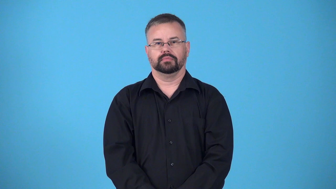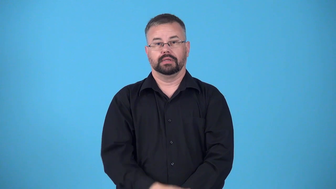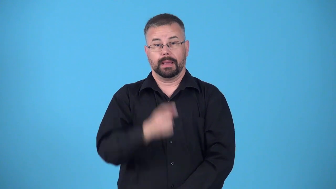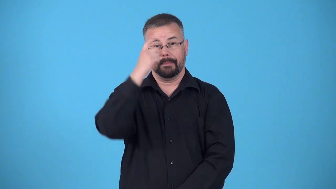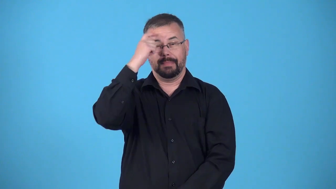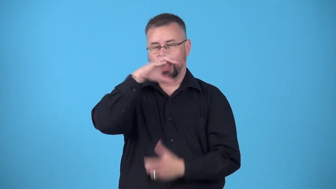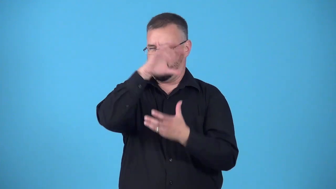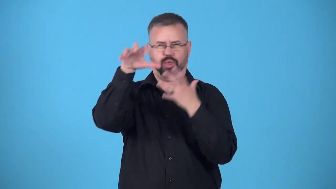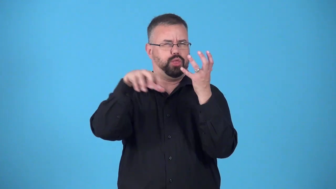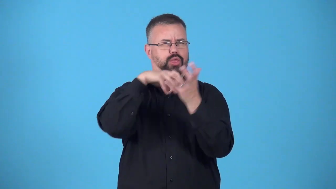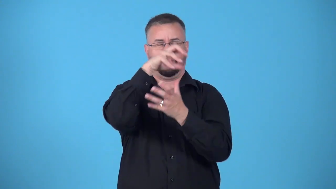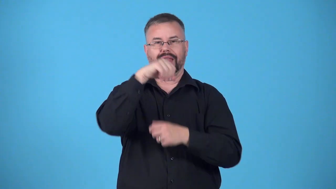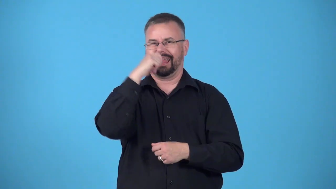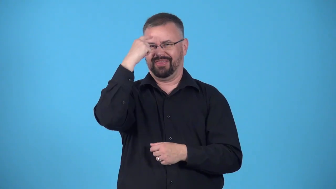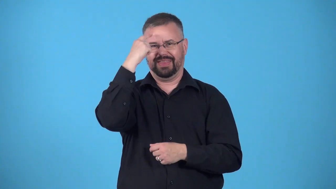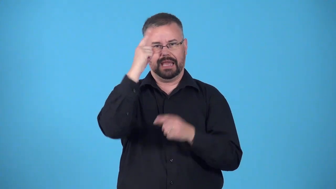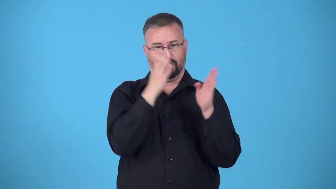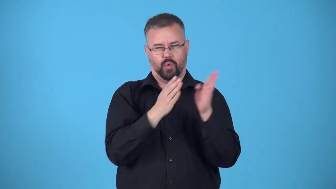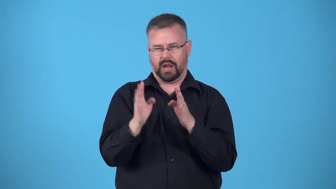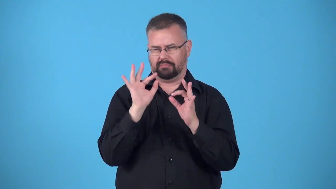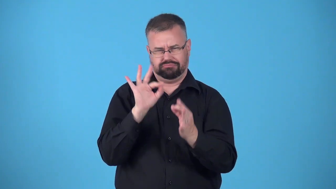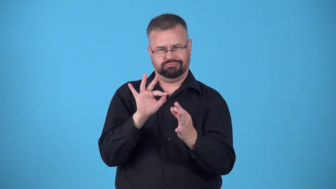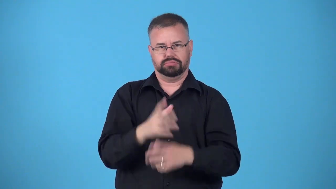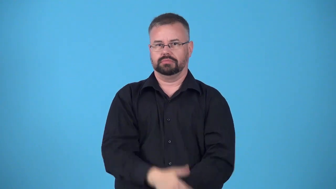scatterbrained, scatty, scattered